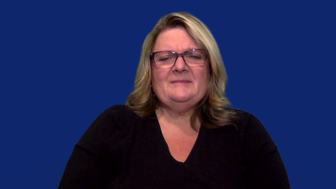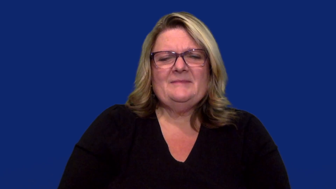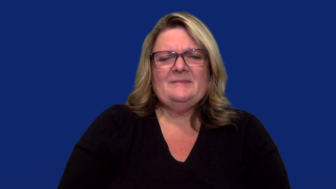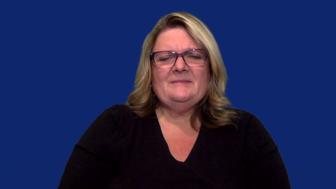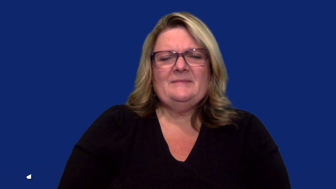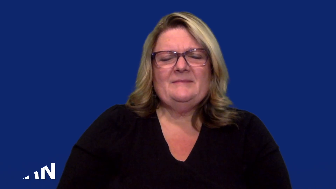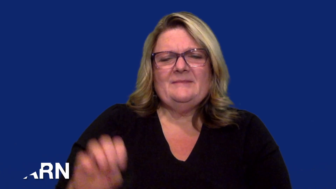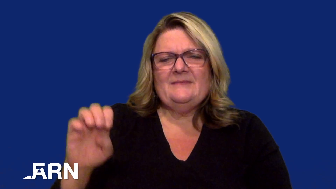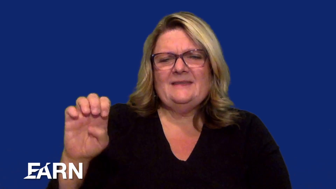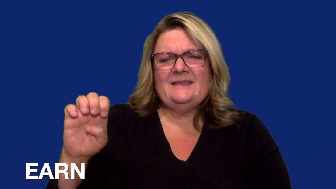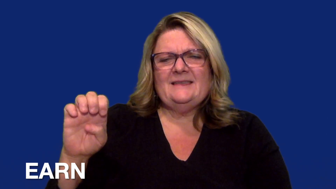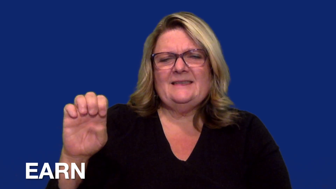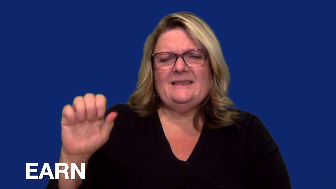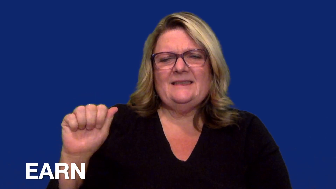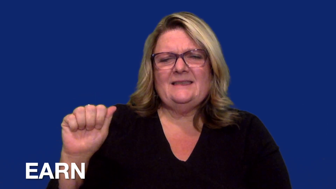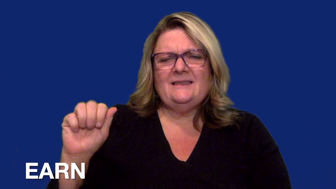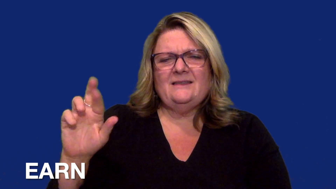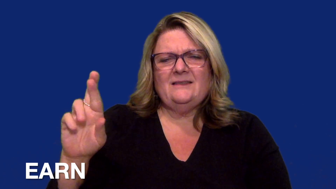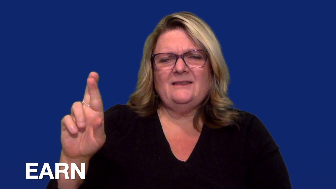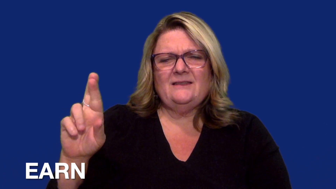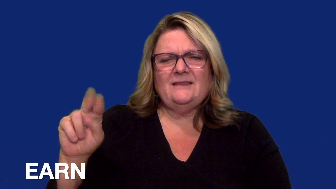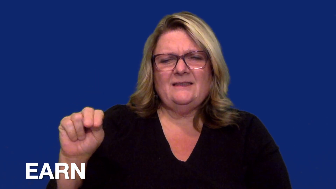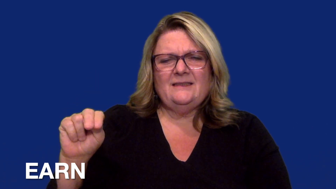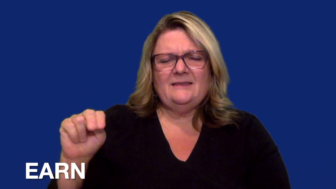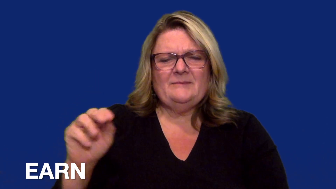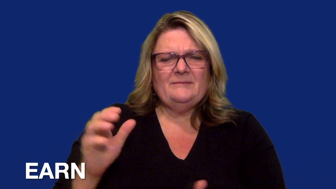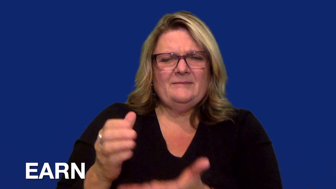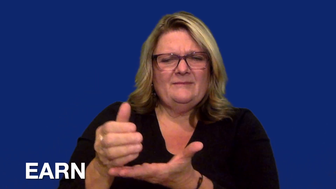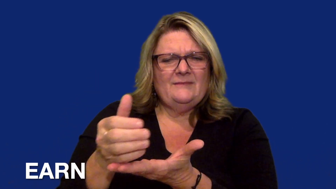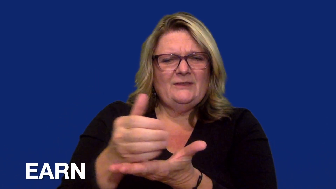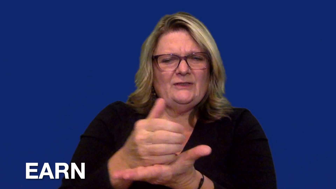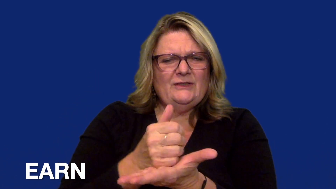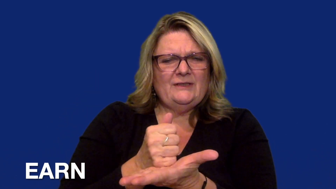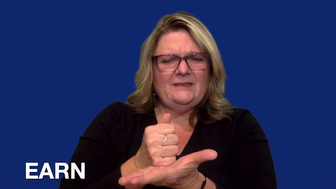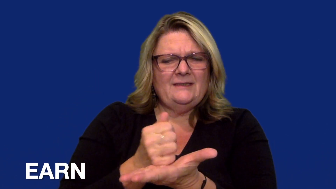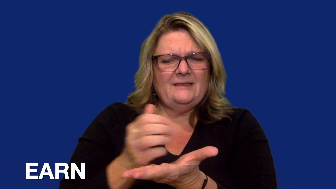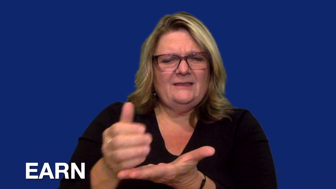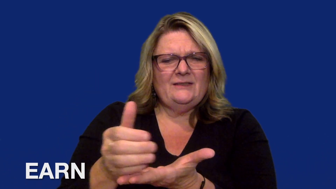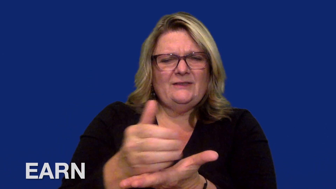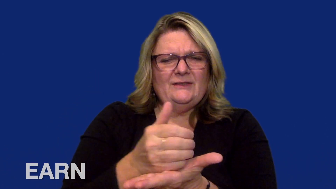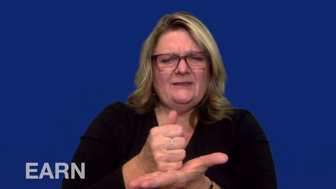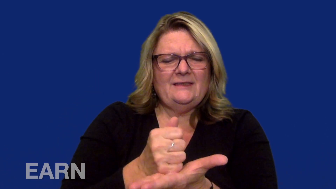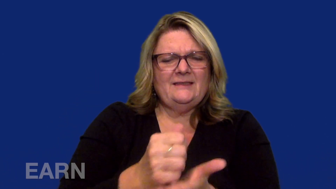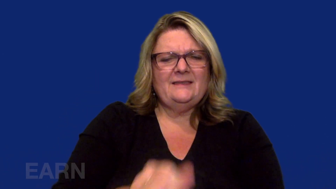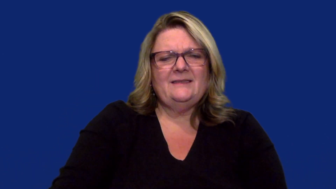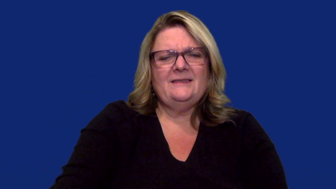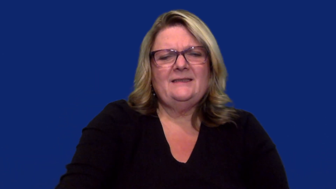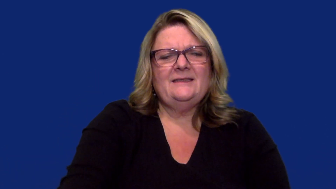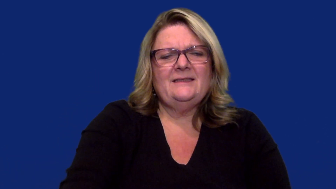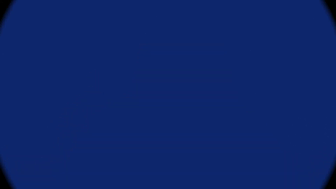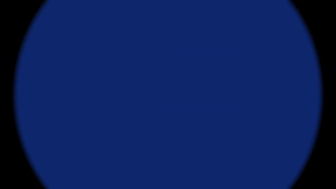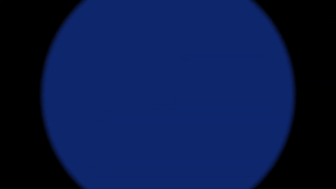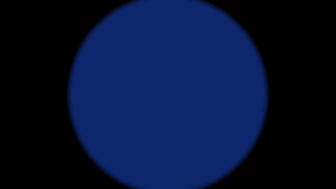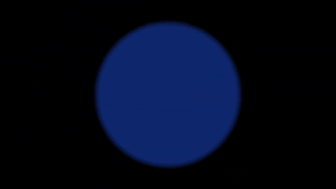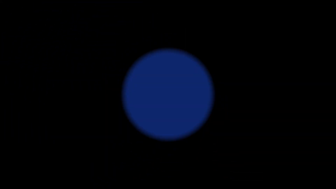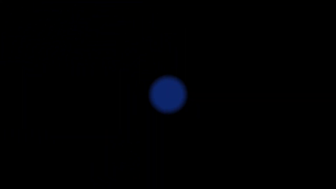EARN